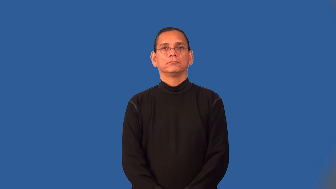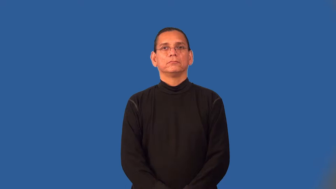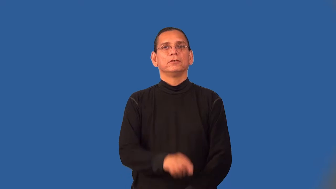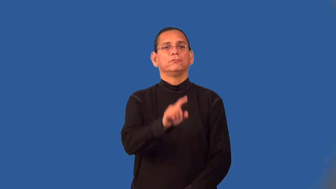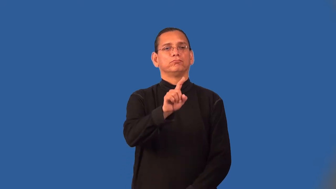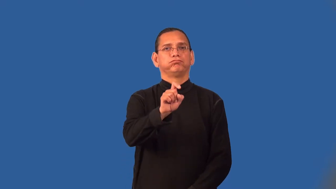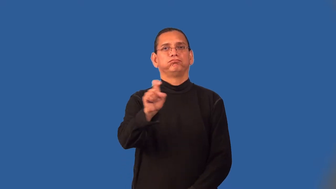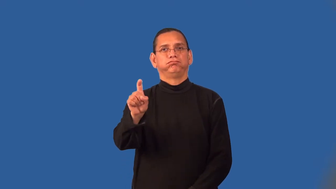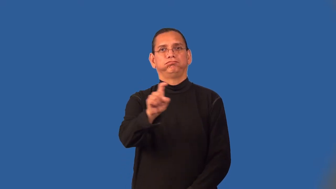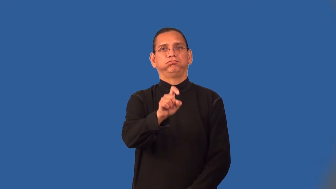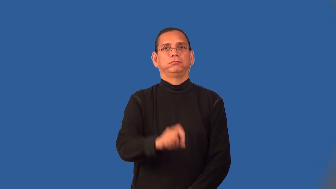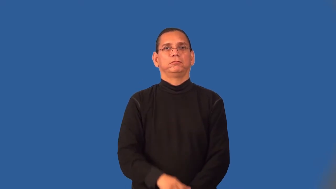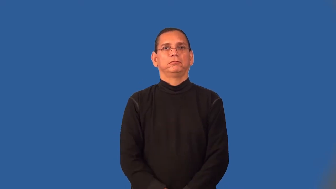spritz